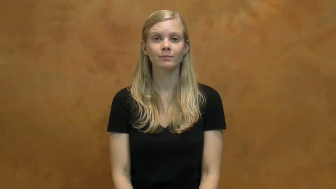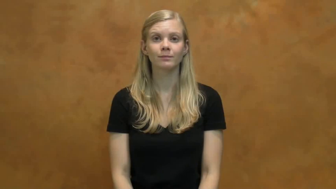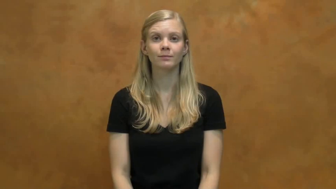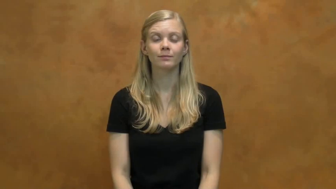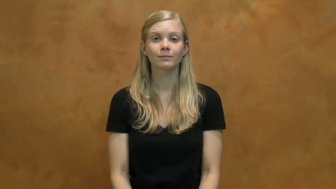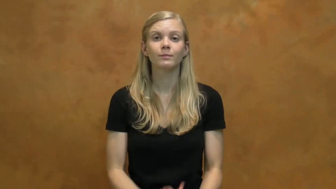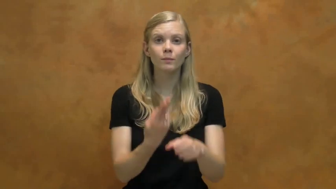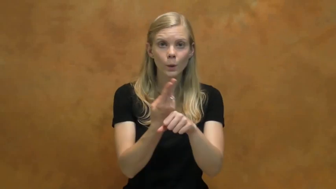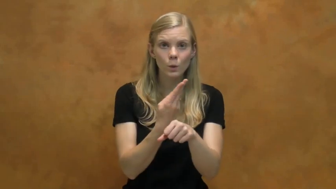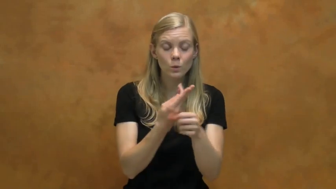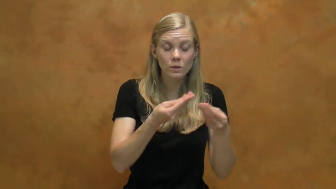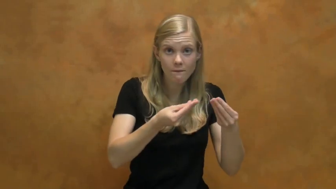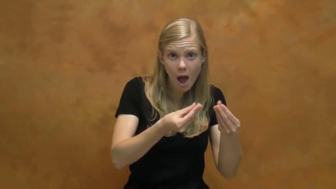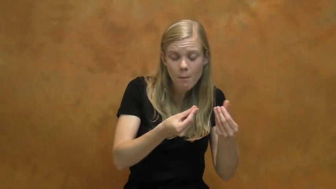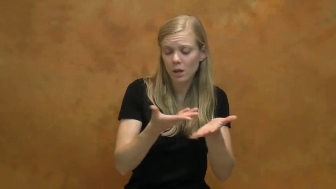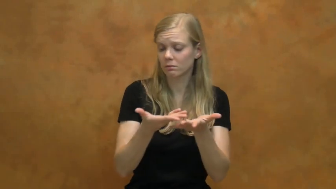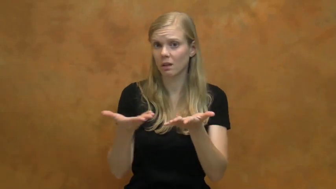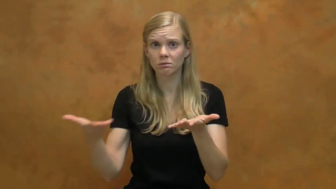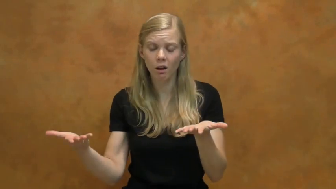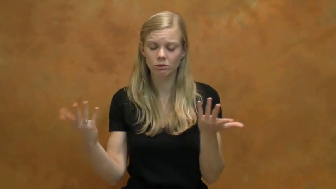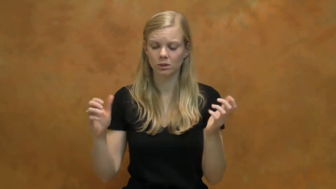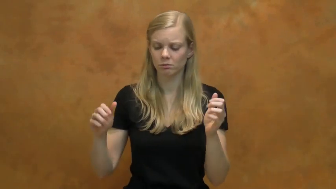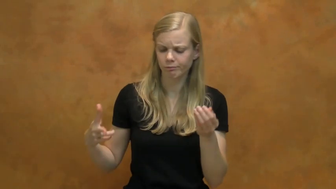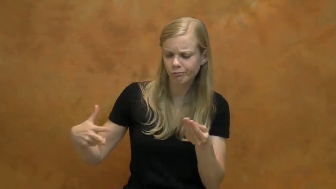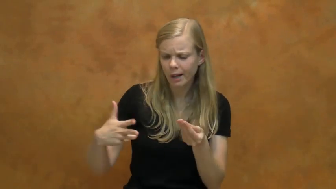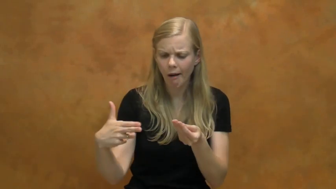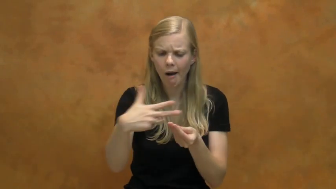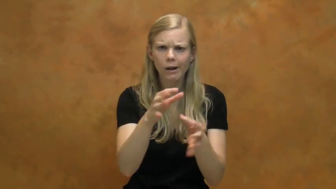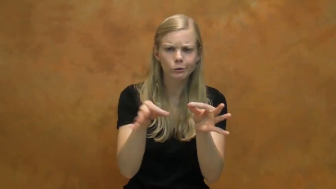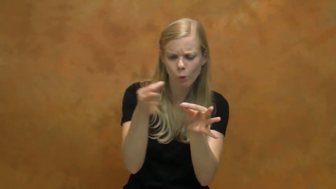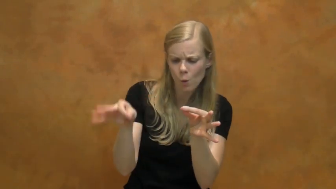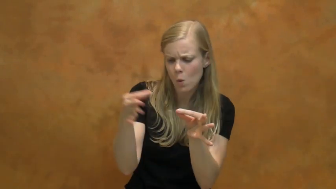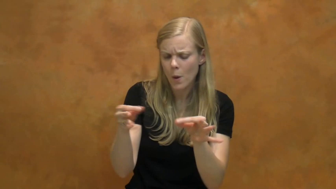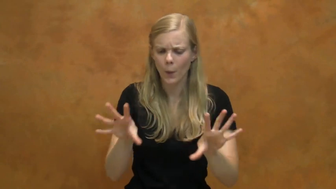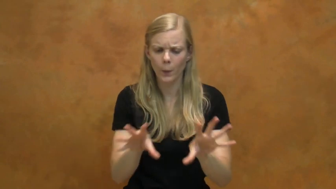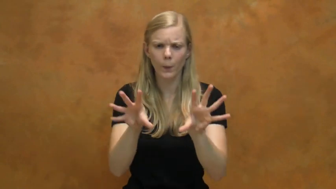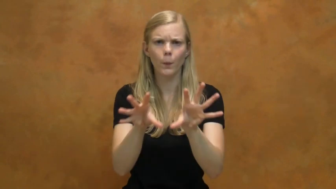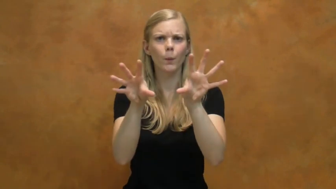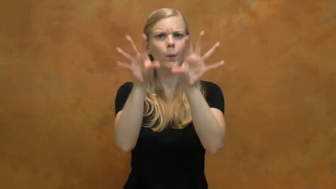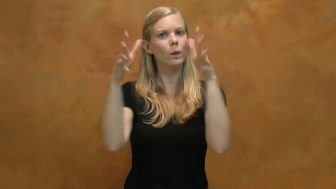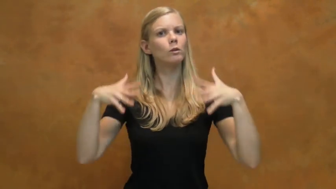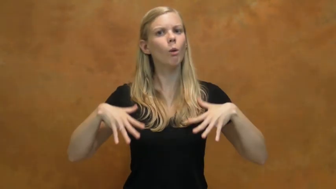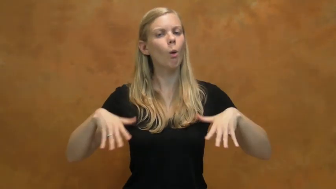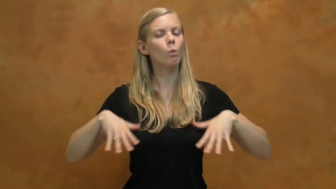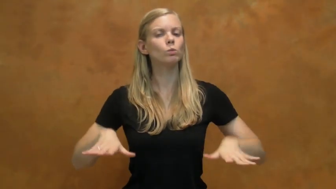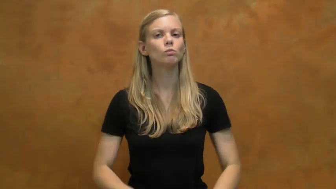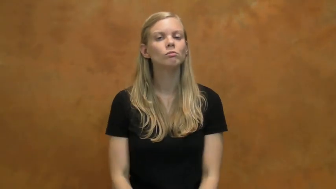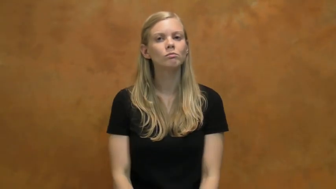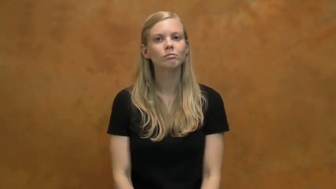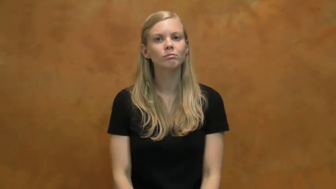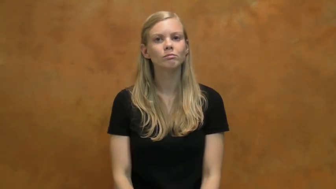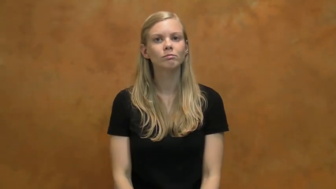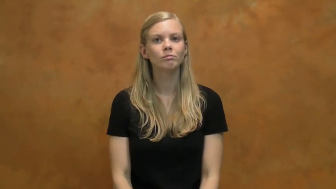dress maker